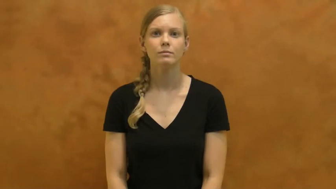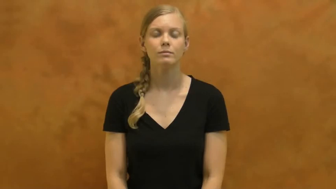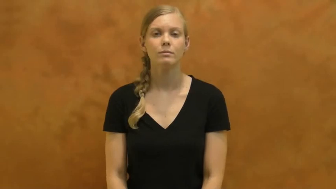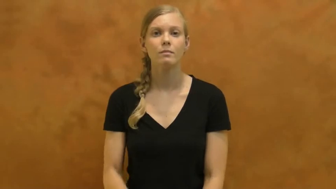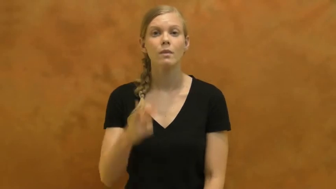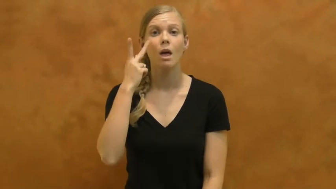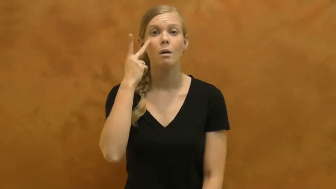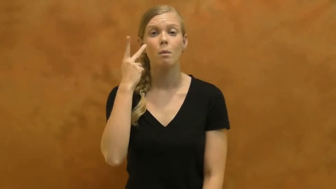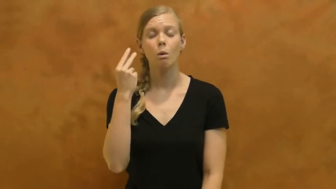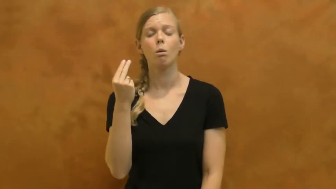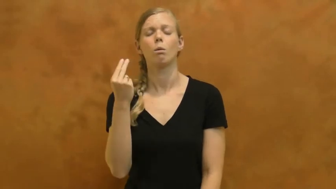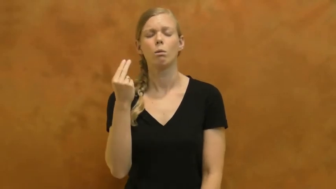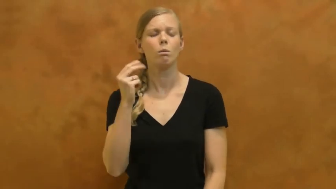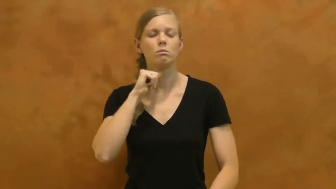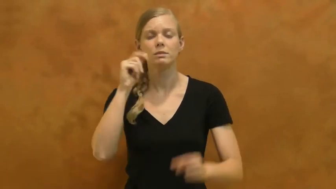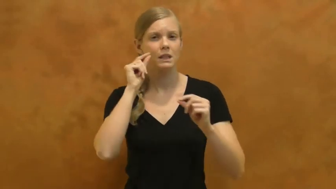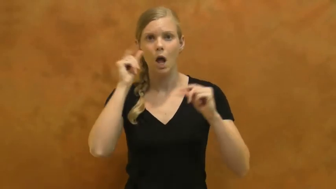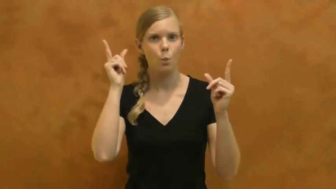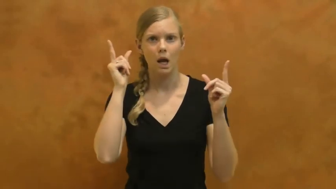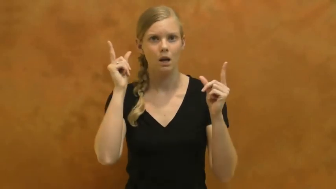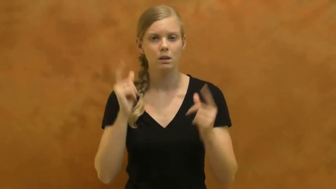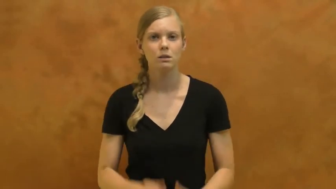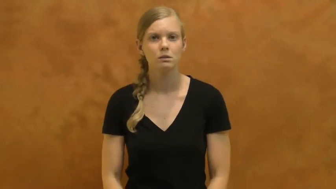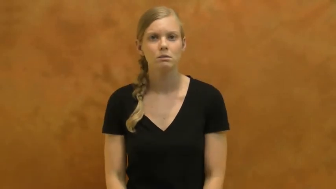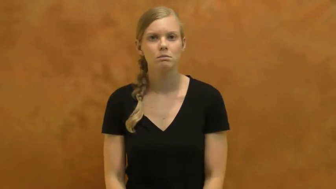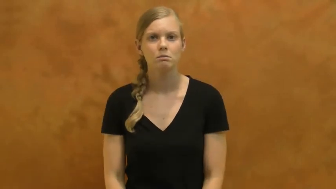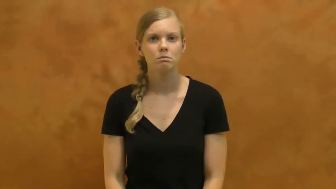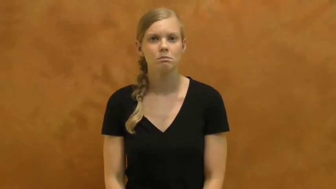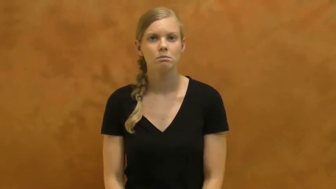blackout